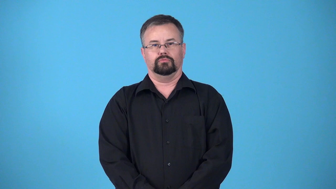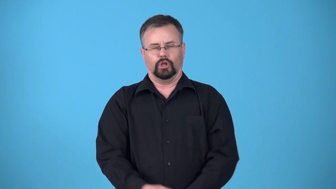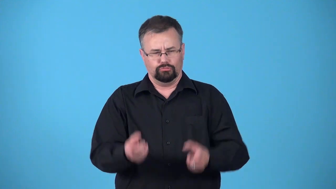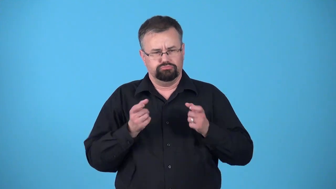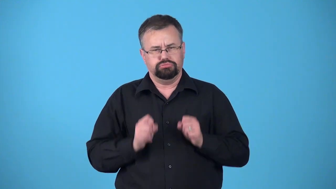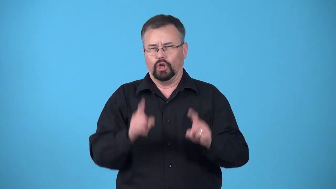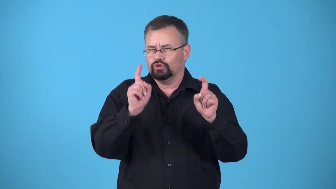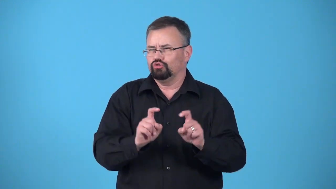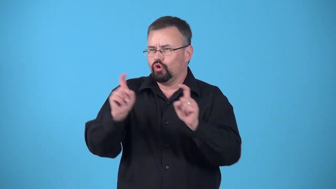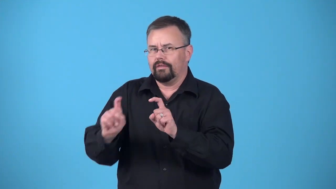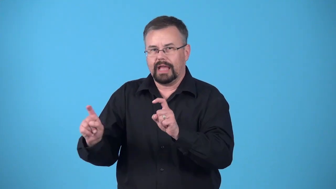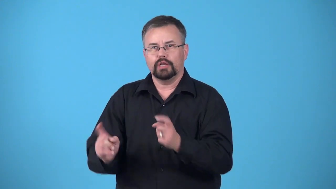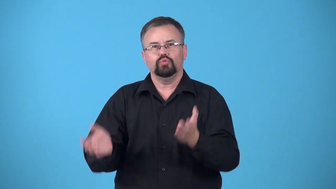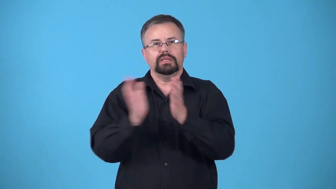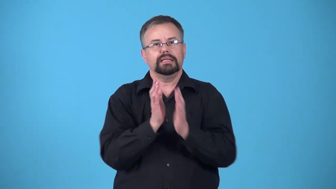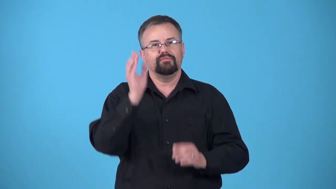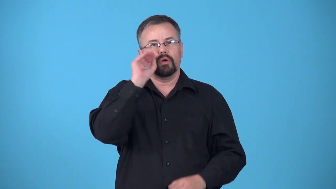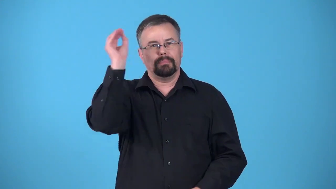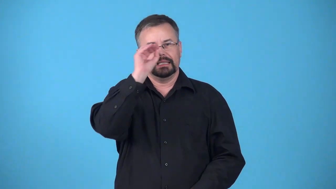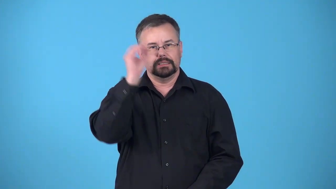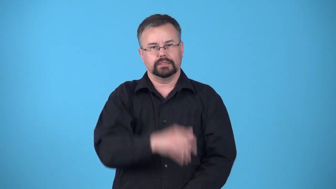straw poll